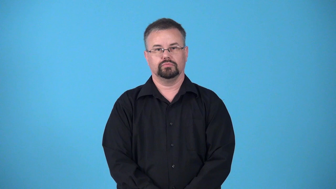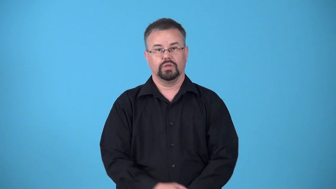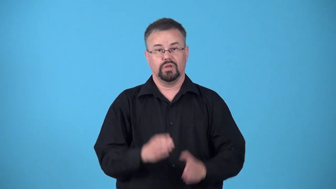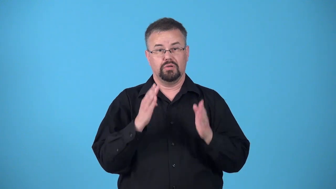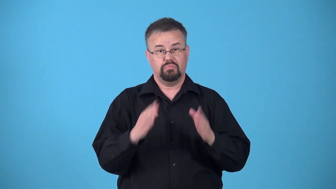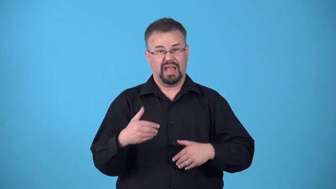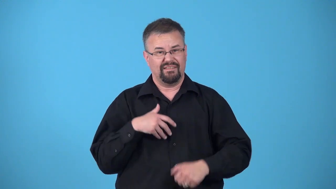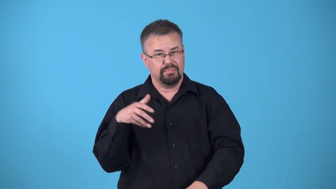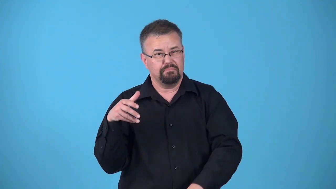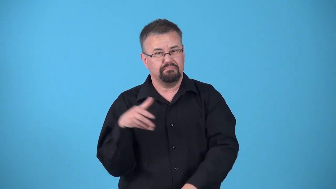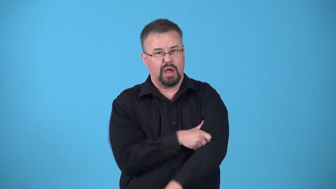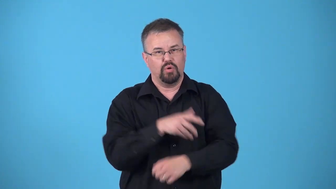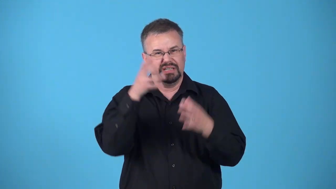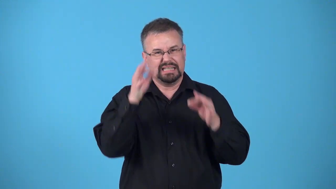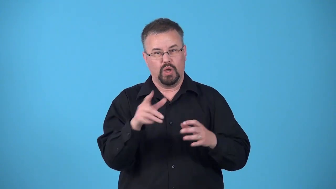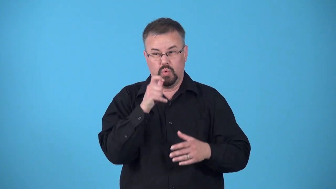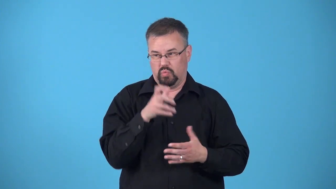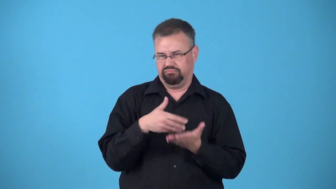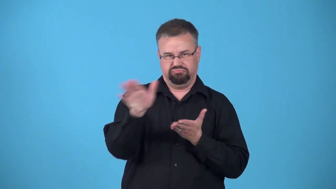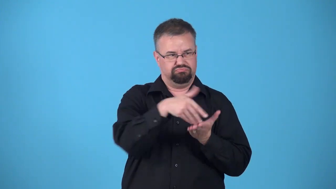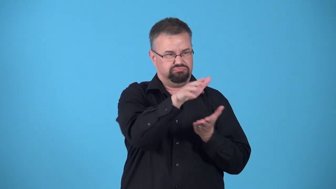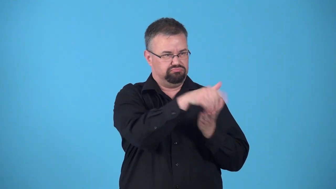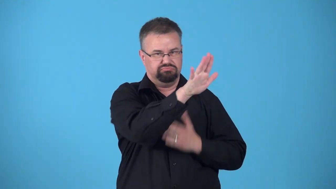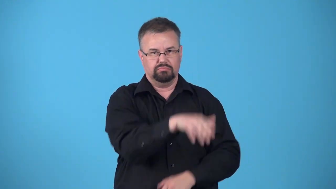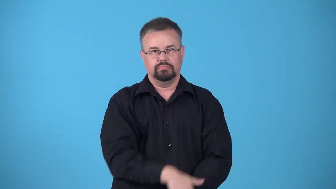judge, jury and executioner